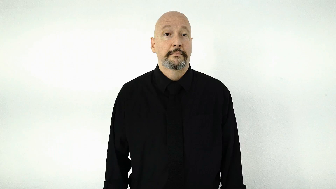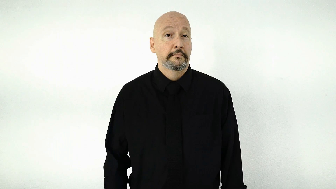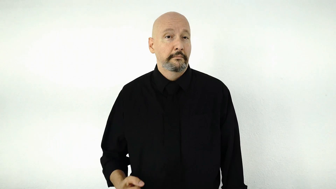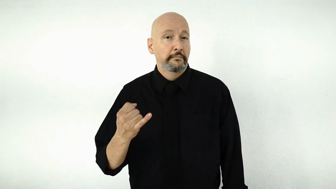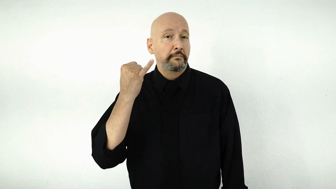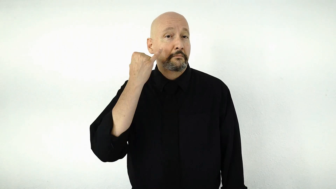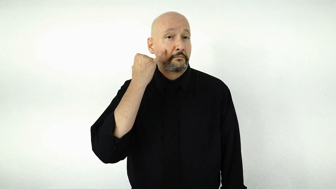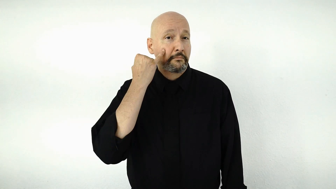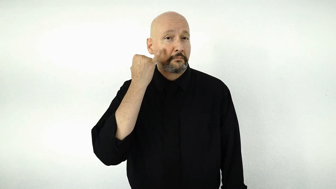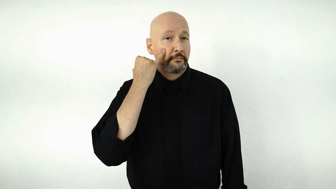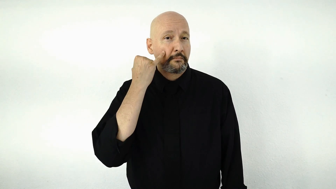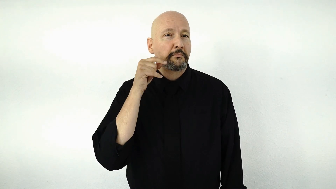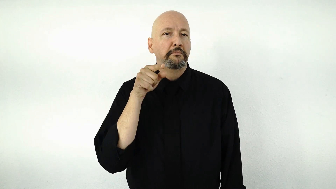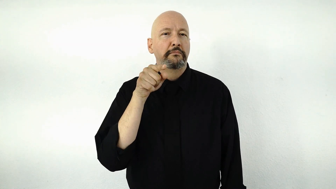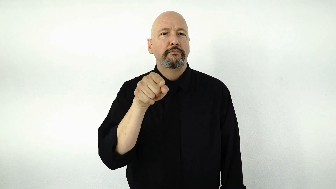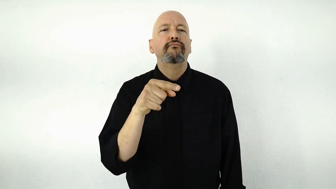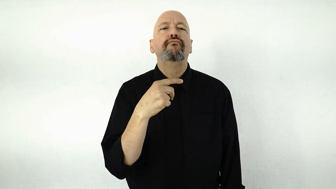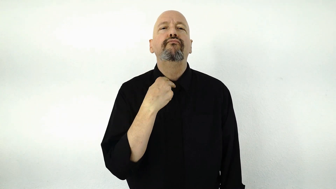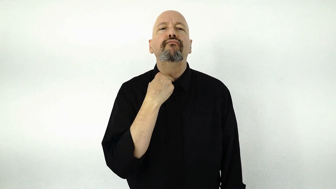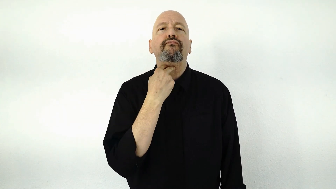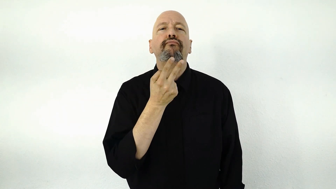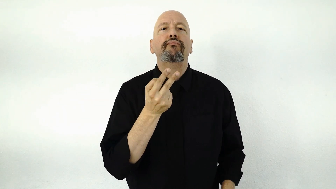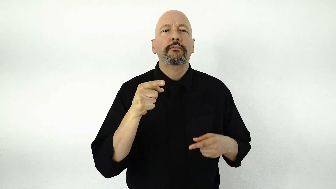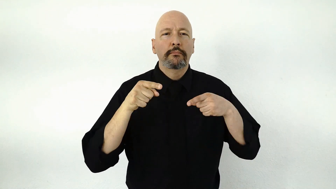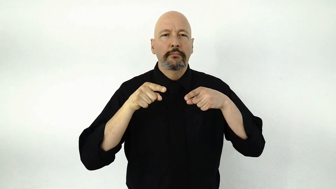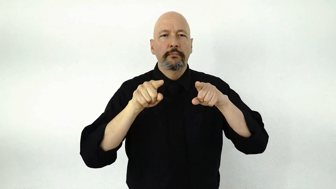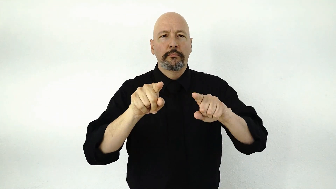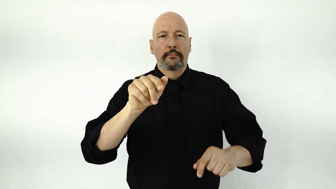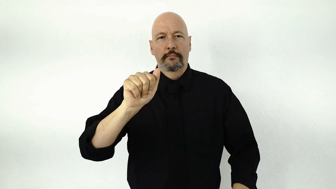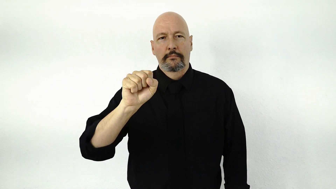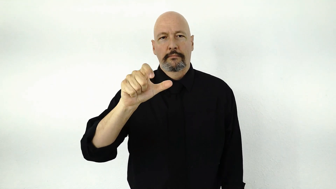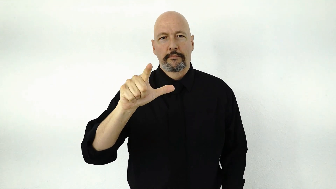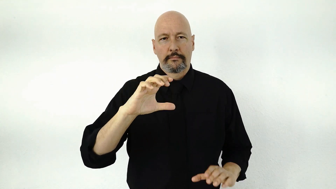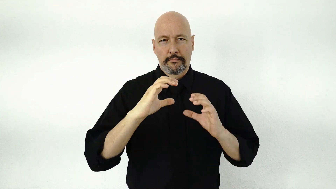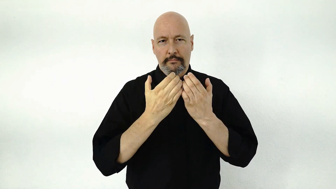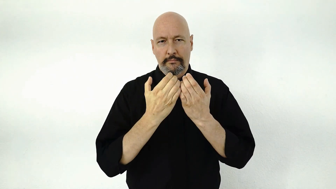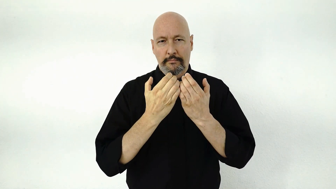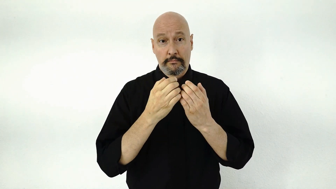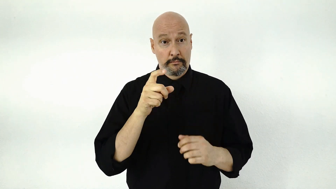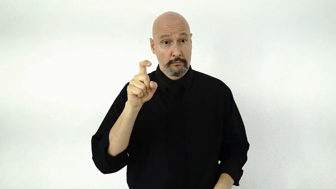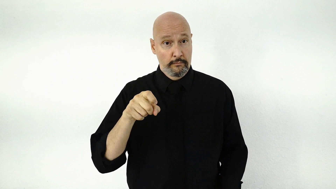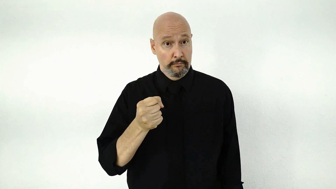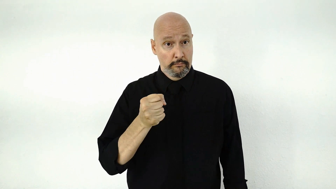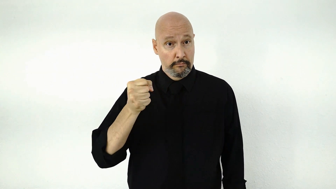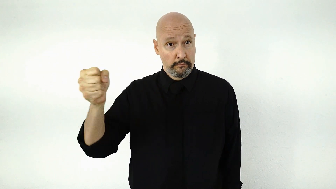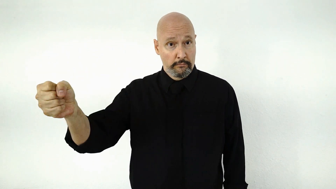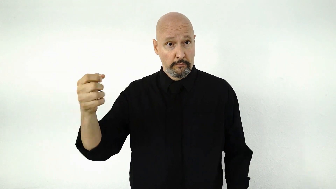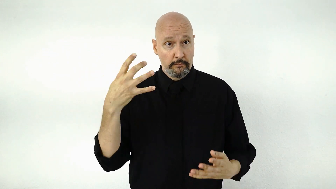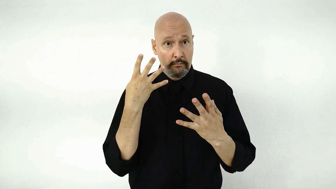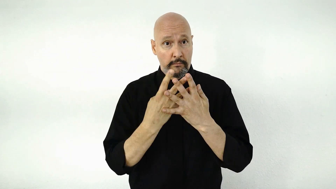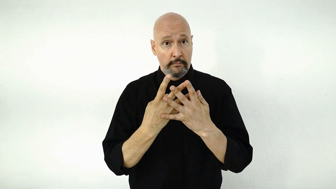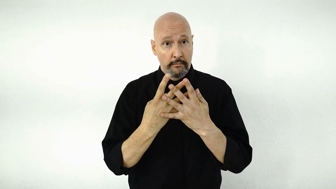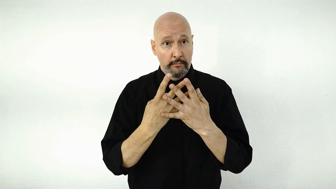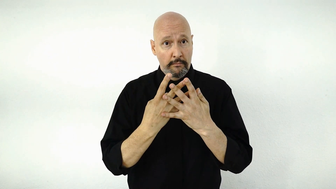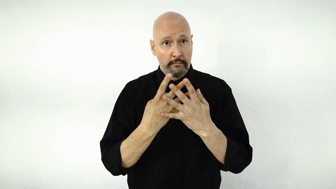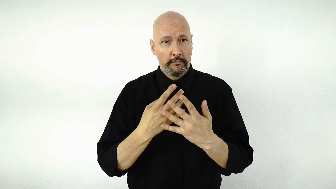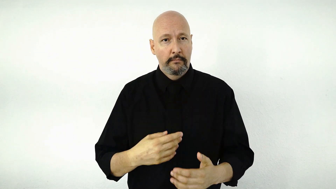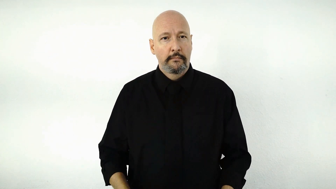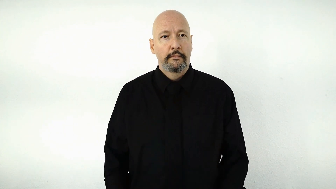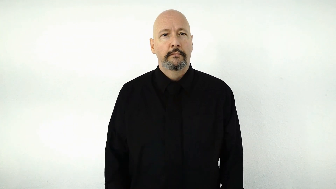SUPPOSE YOU VOICE DURING ASL CLASS SHOULD PLACE-INTO JAIL YOU?